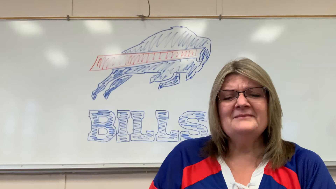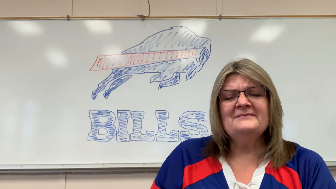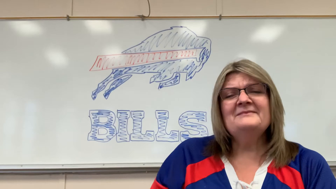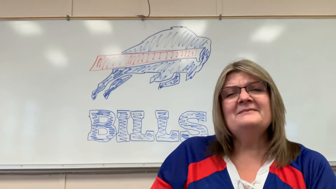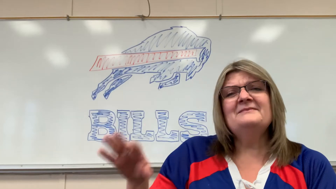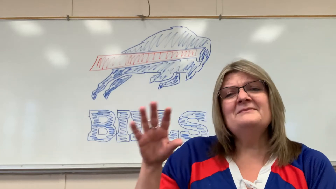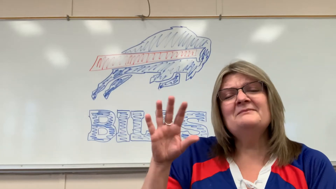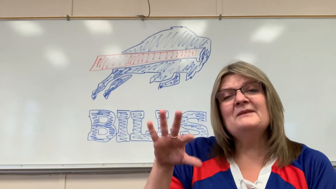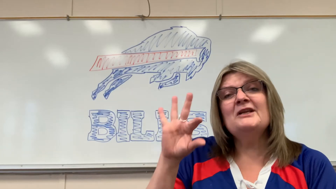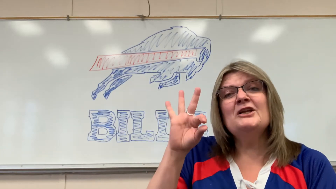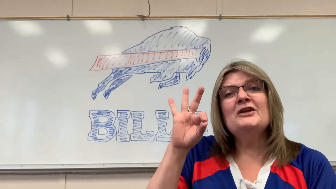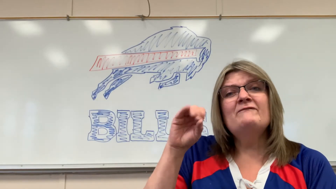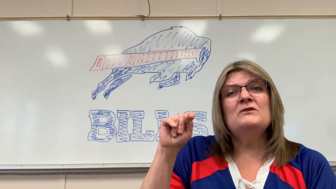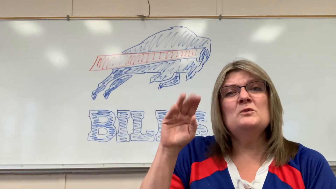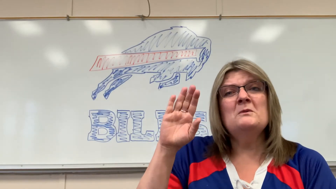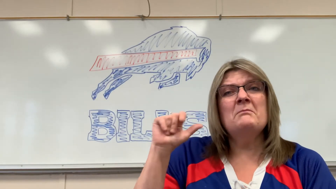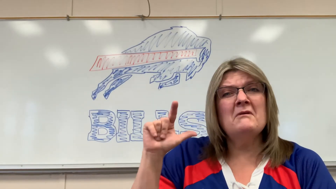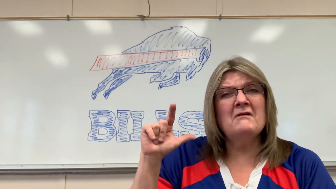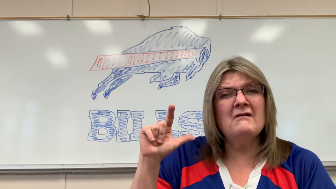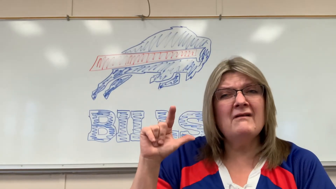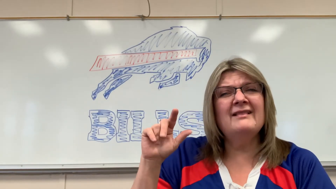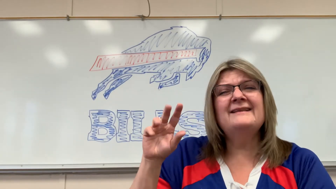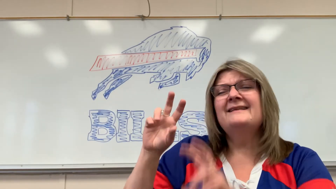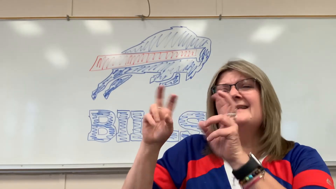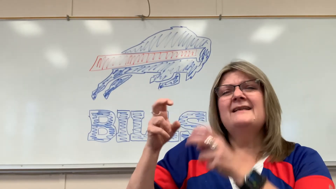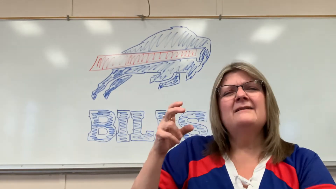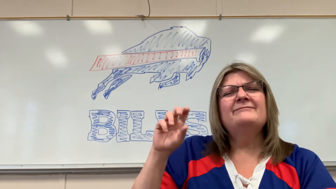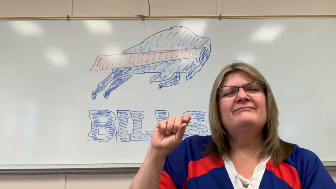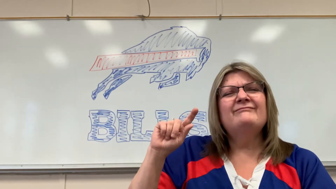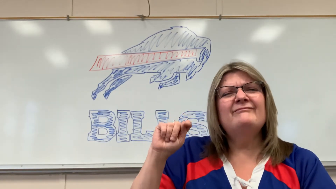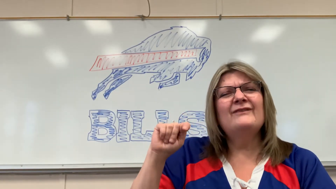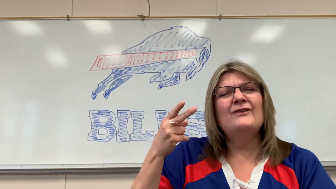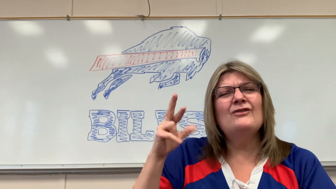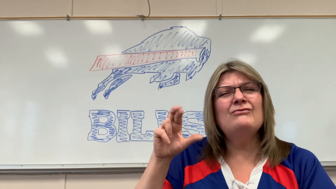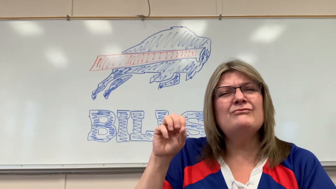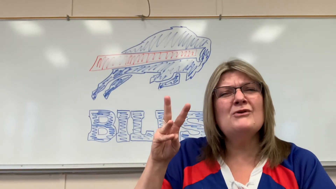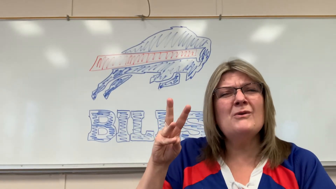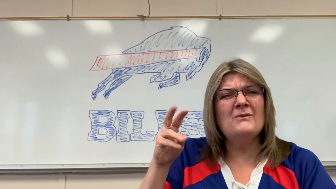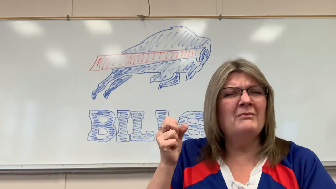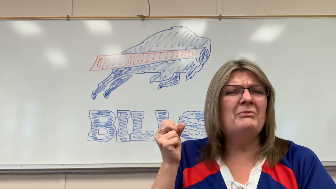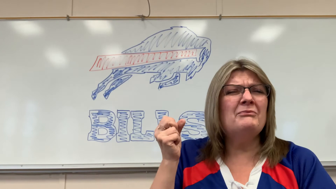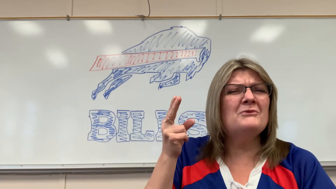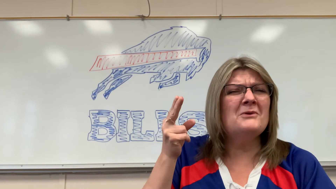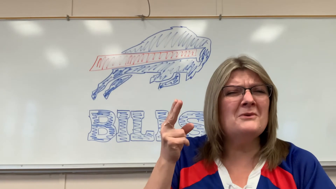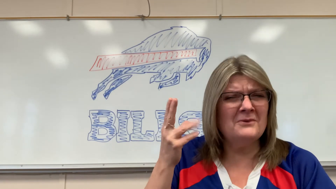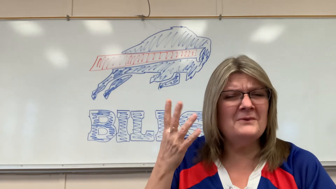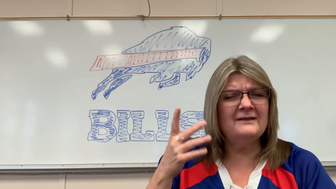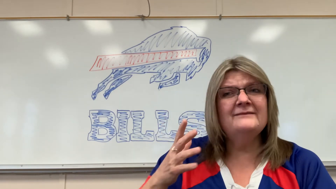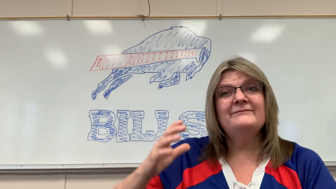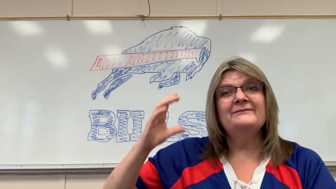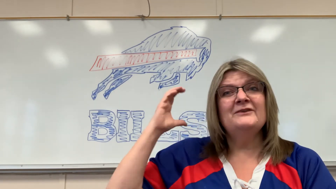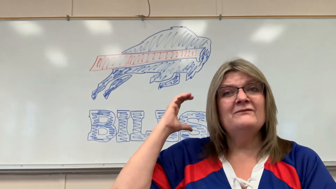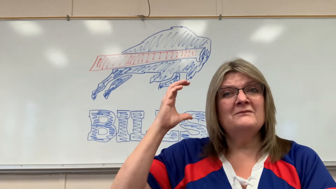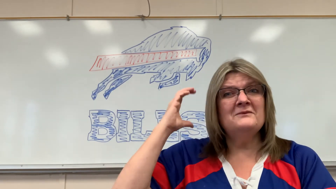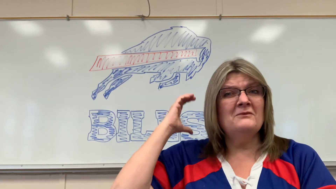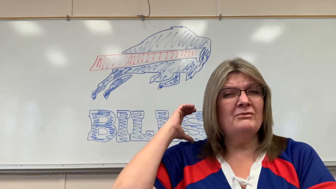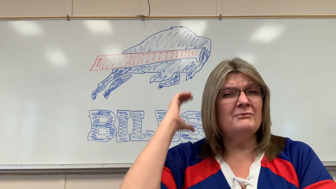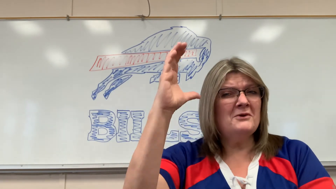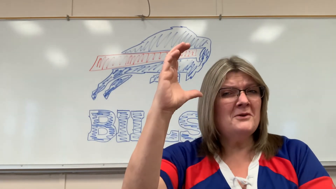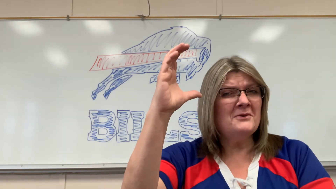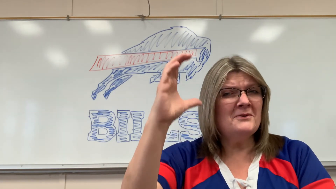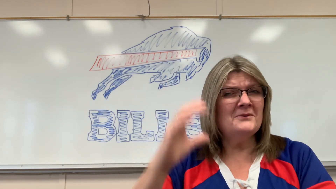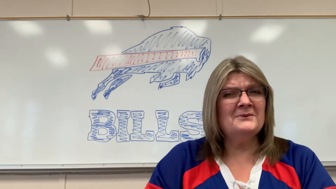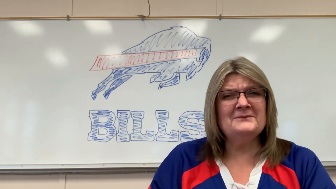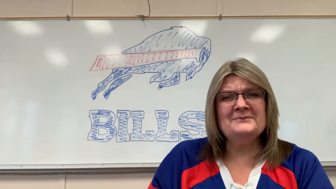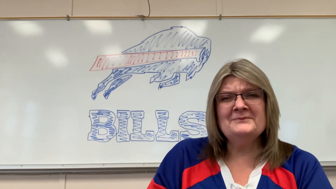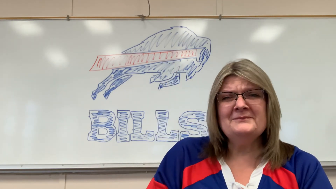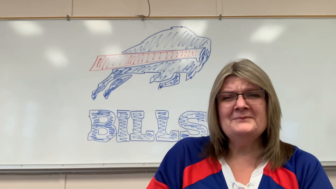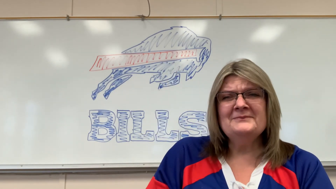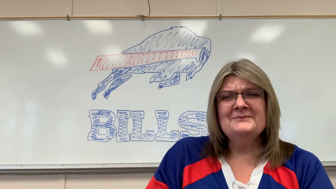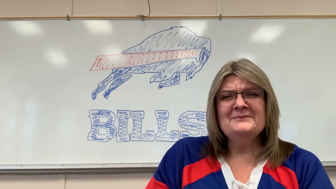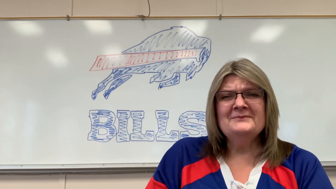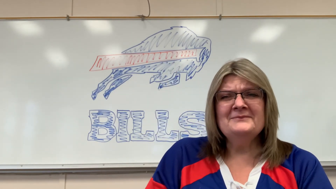Football